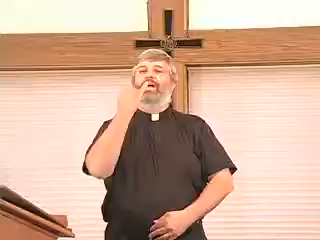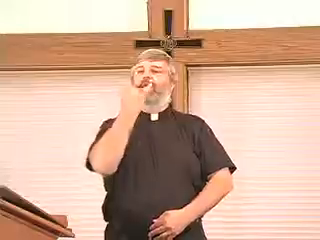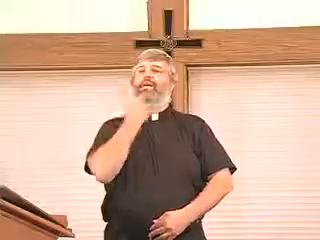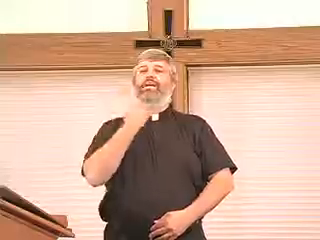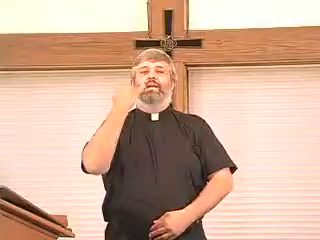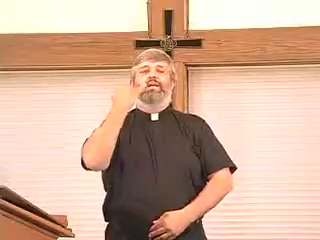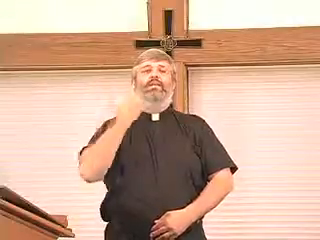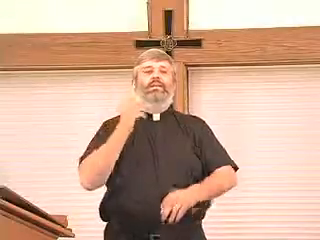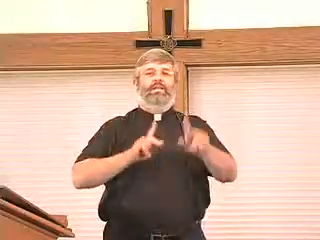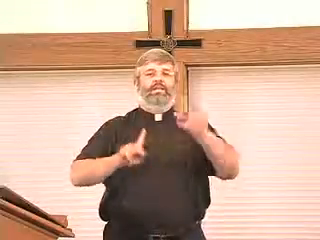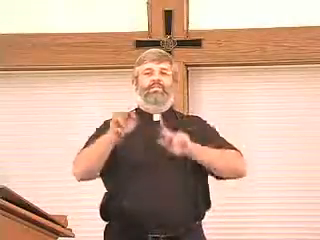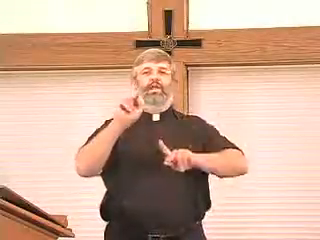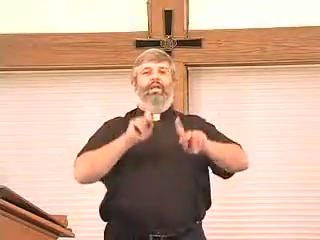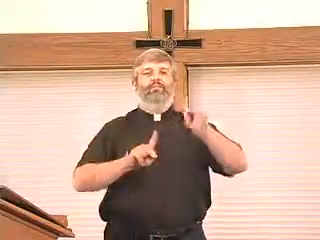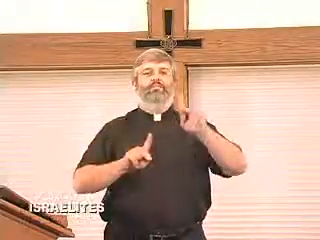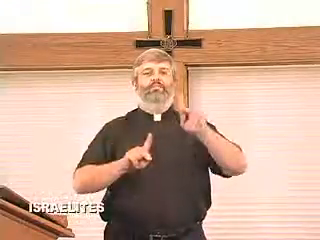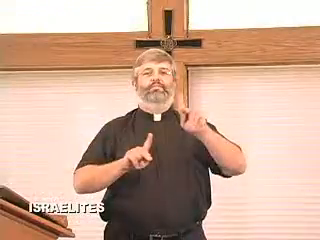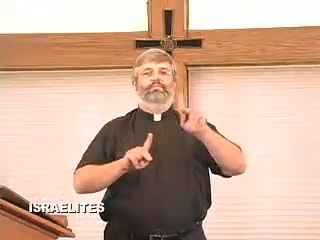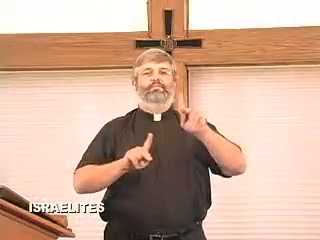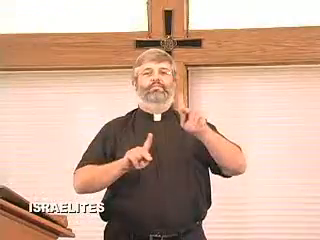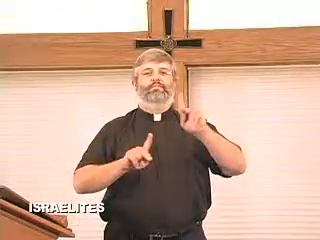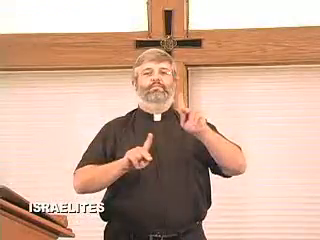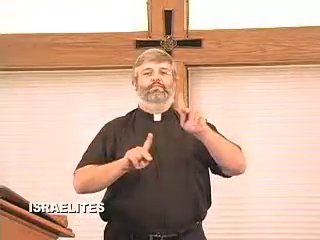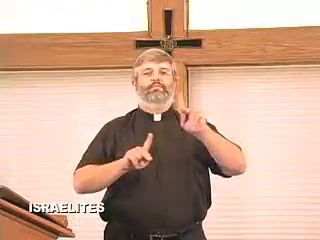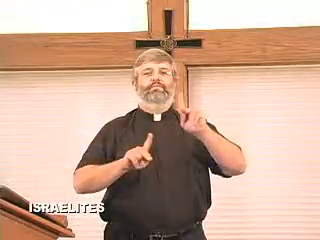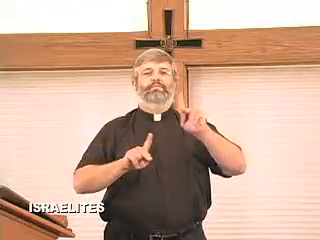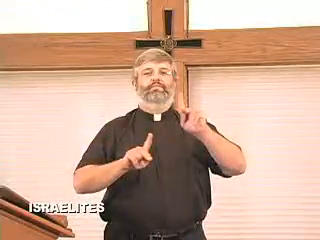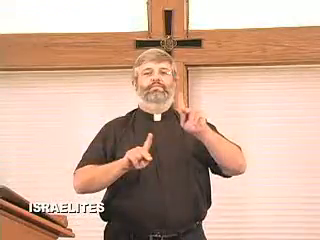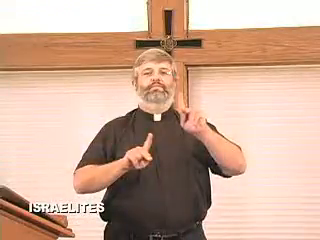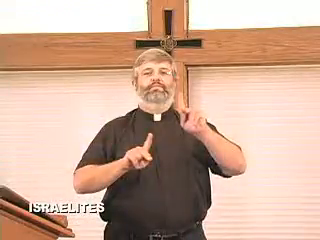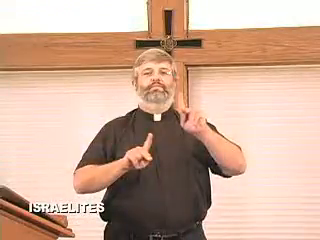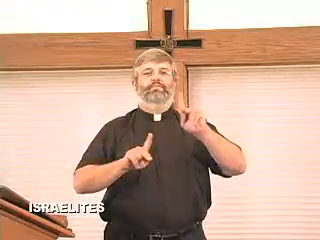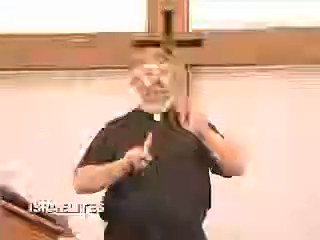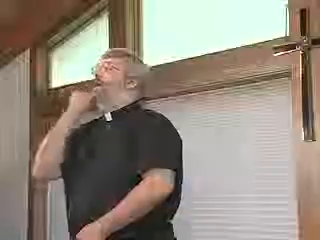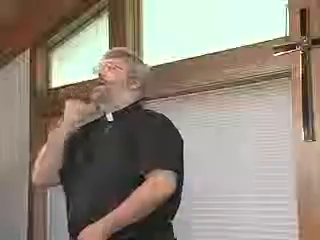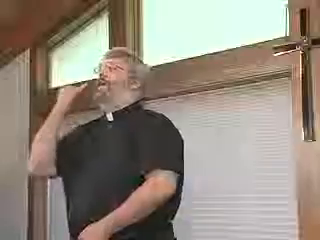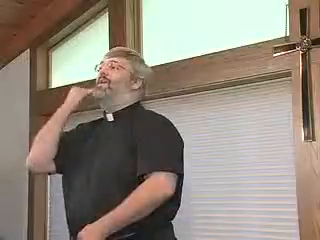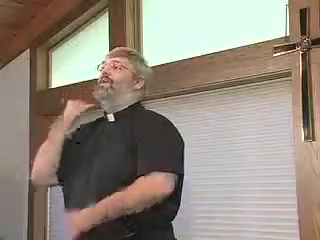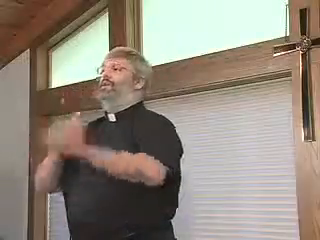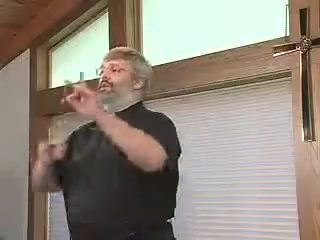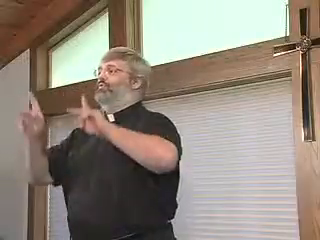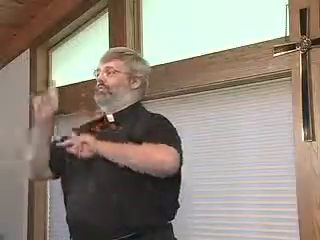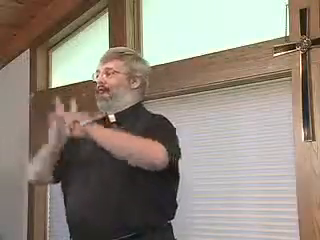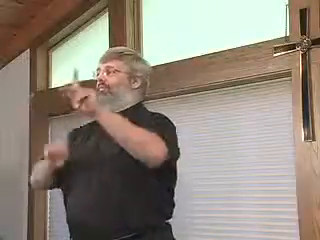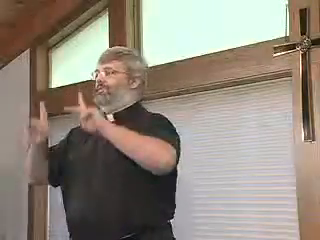ISRAELITES